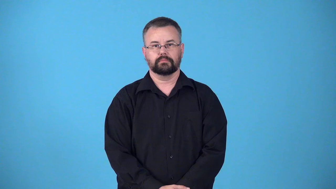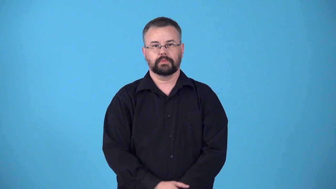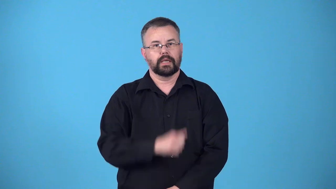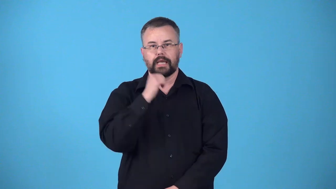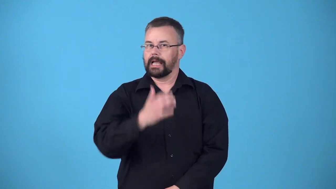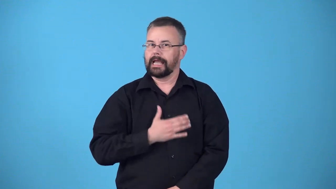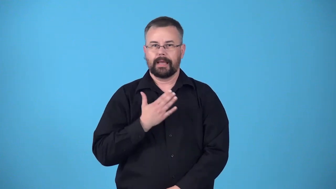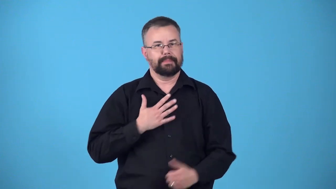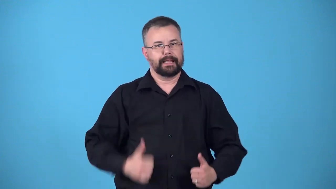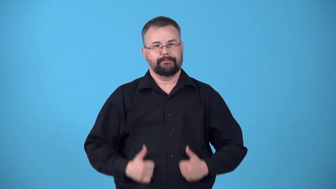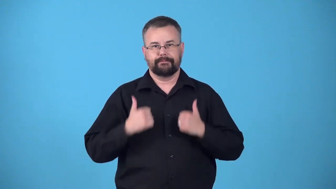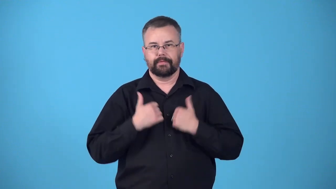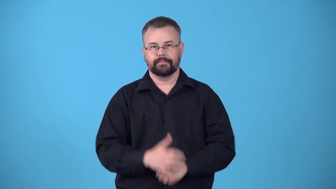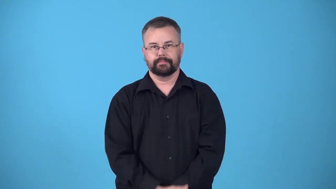dog's life